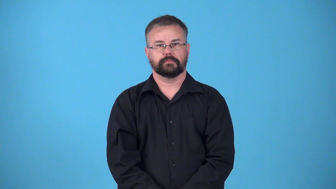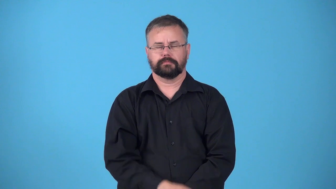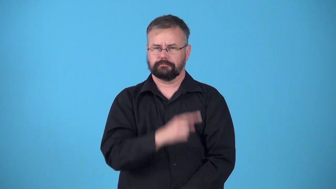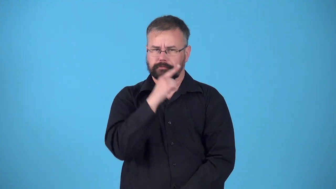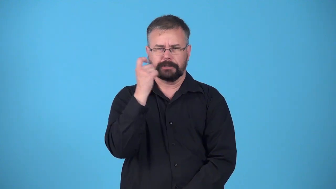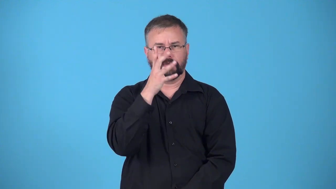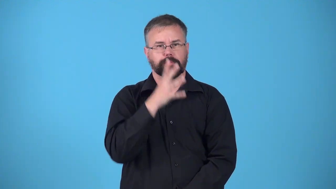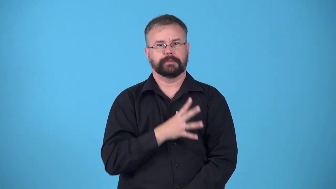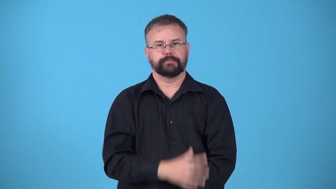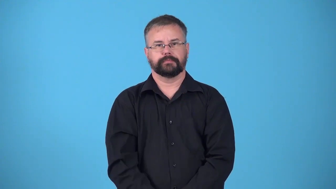dog